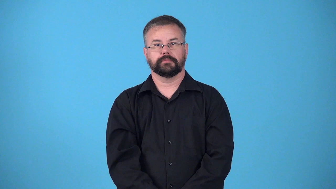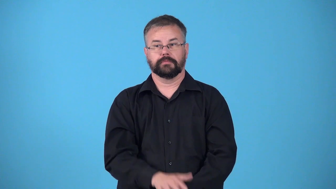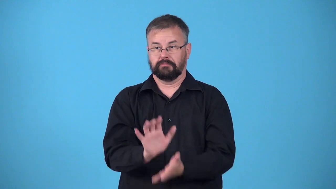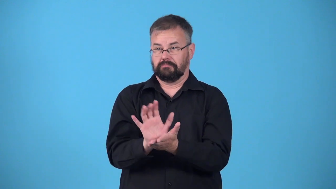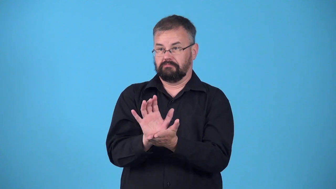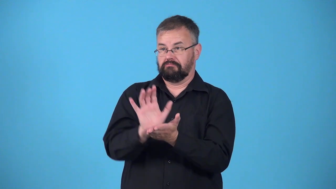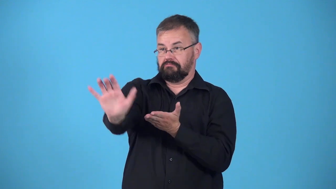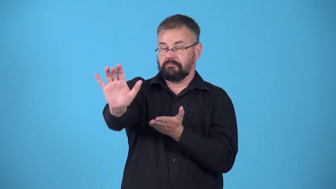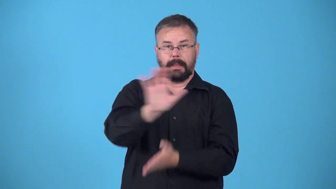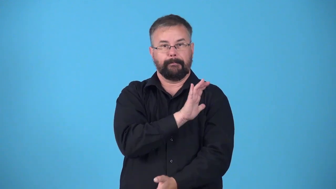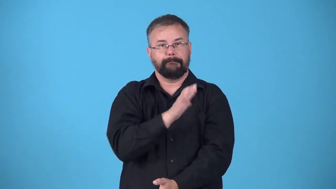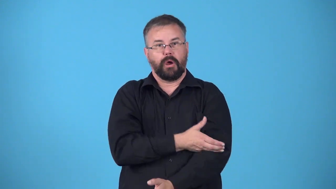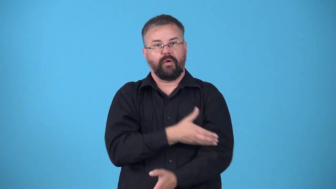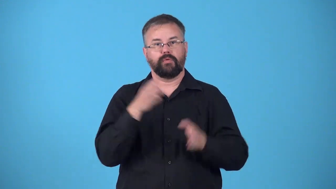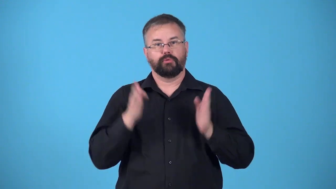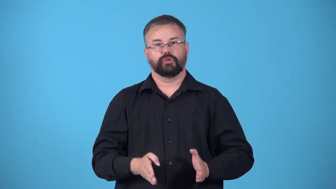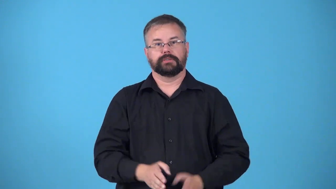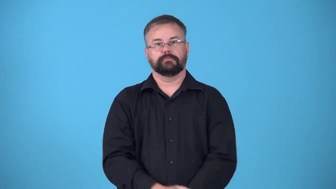dislodge